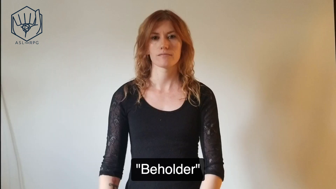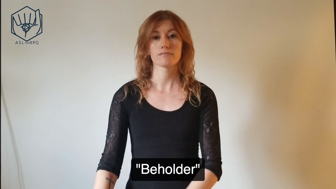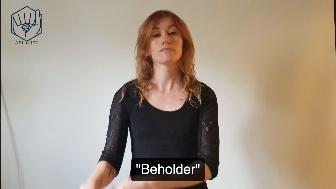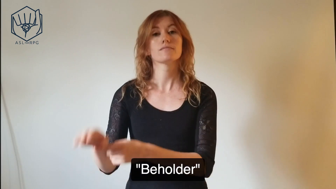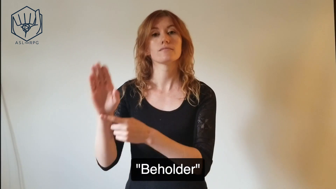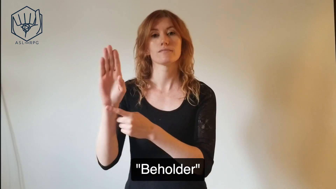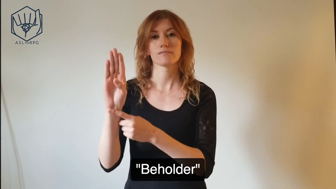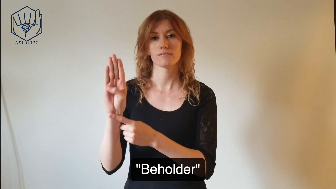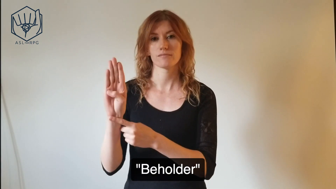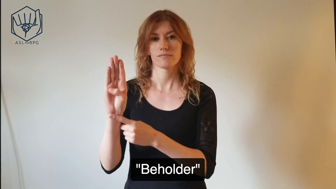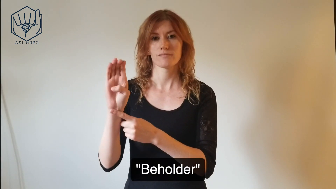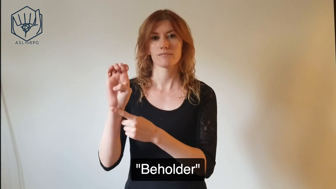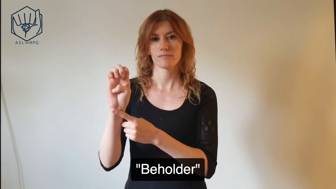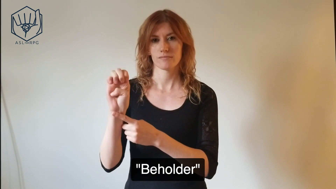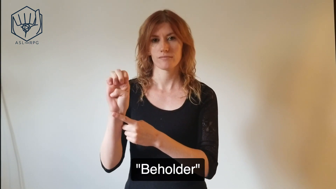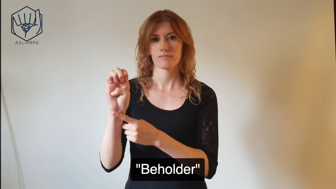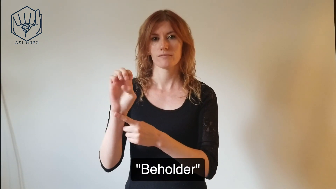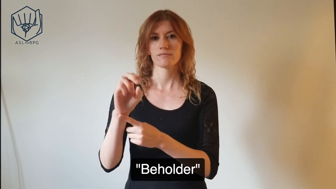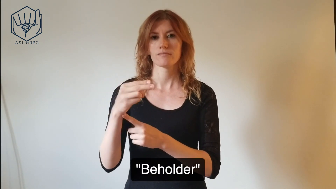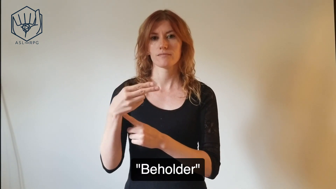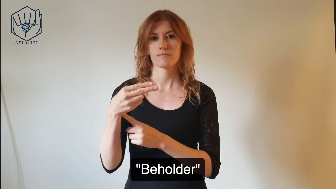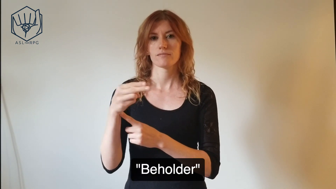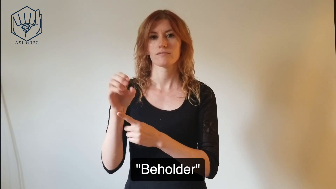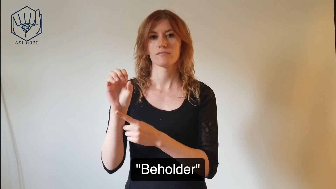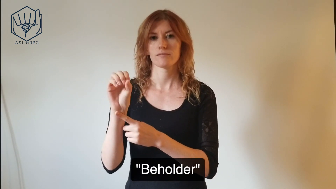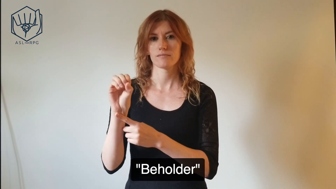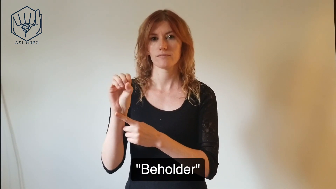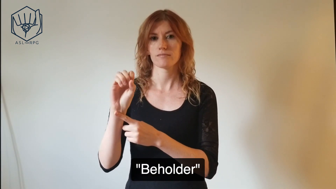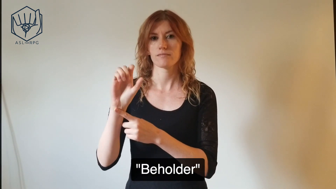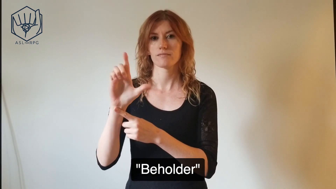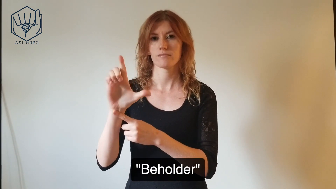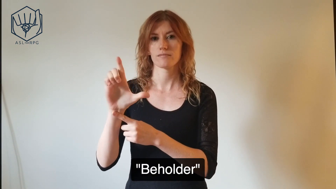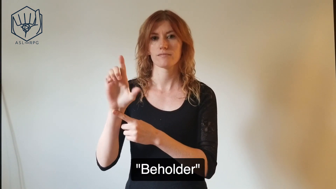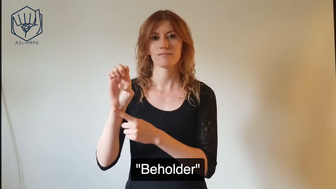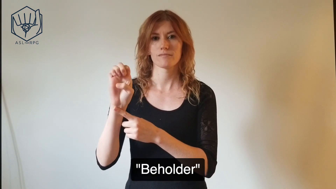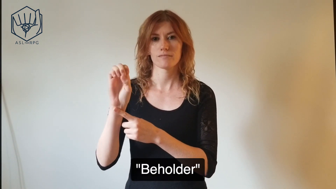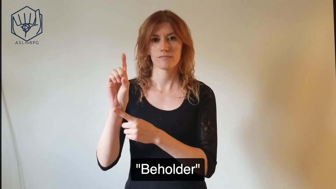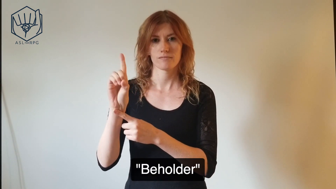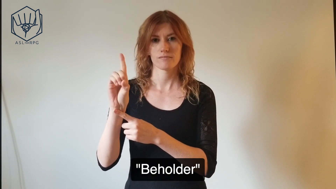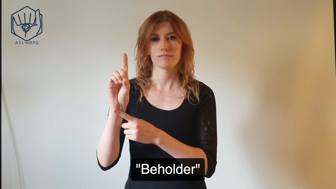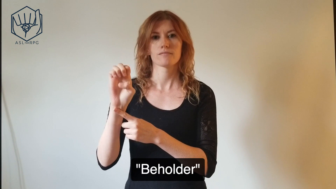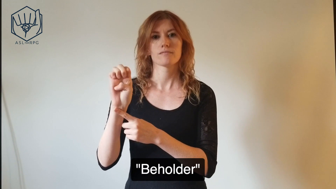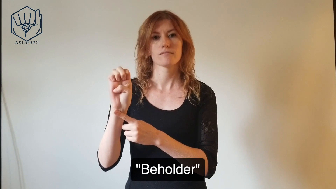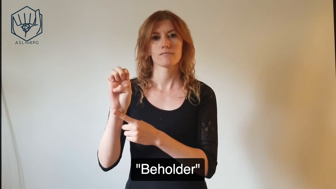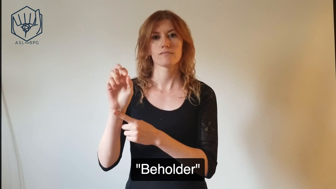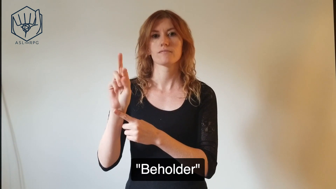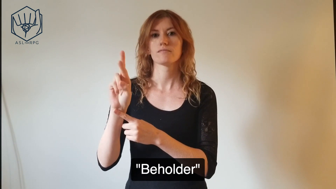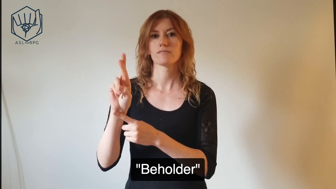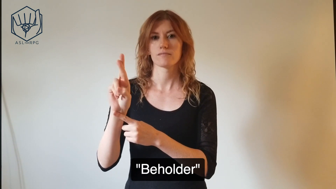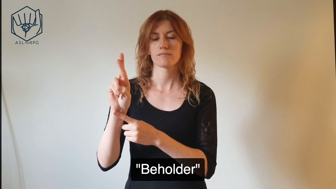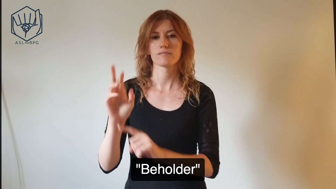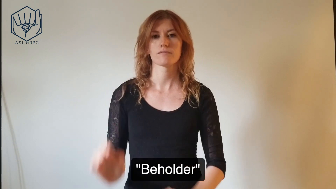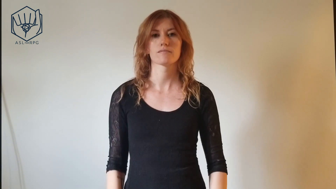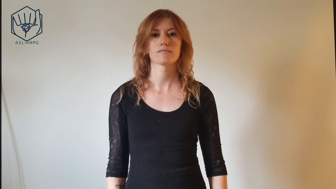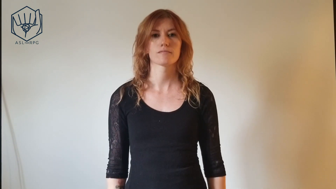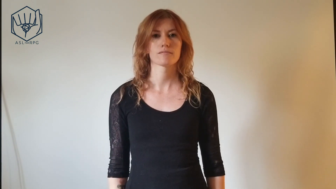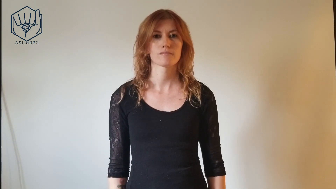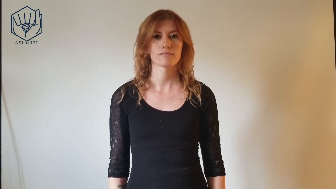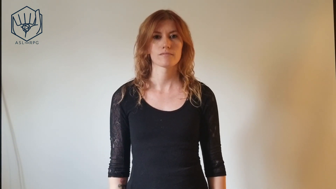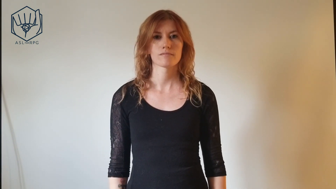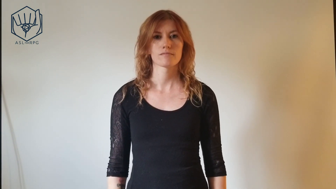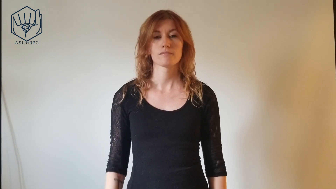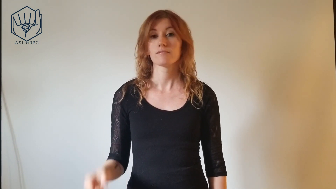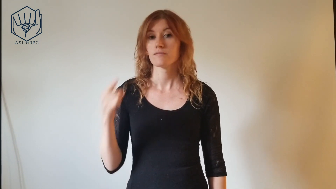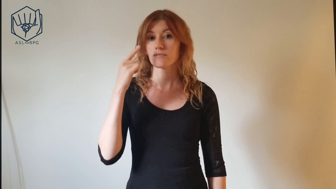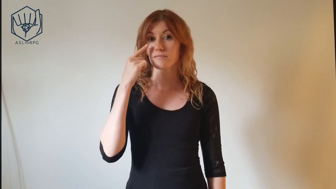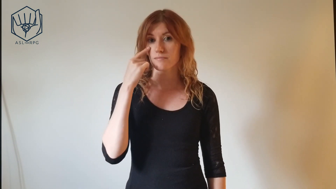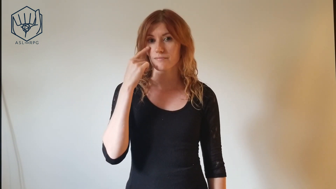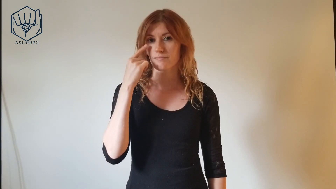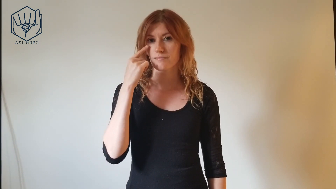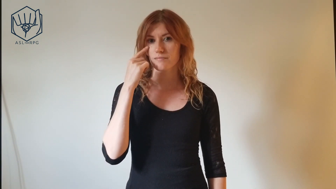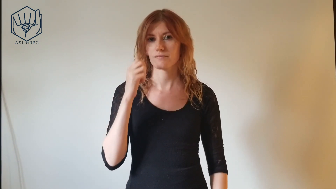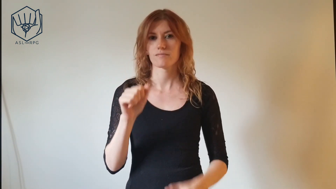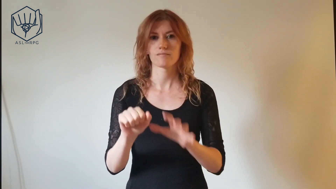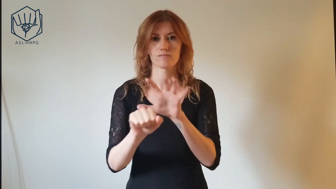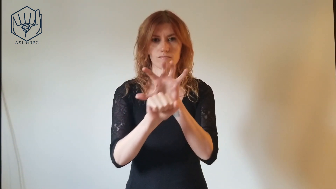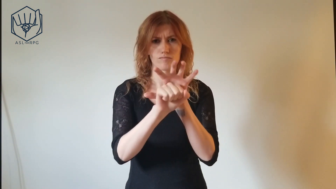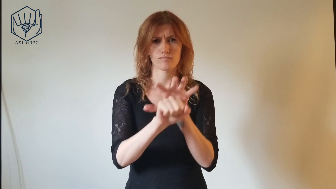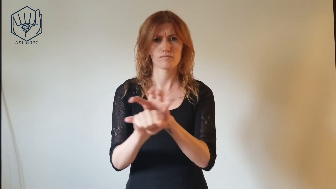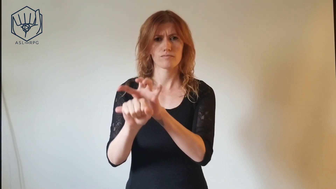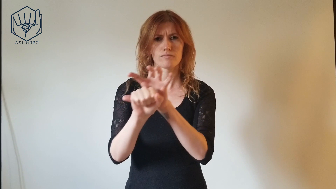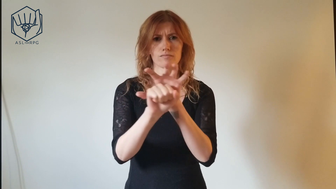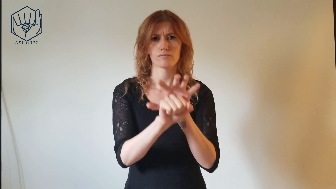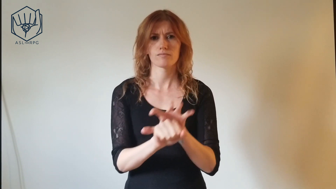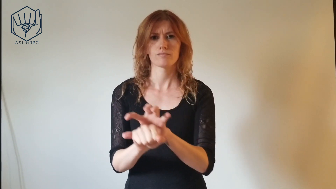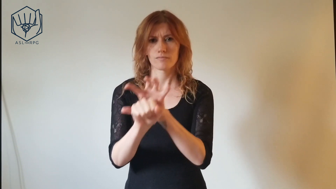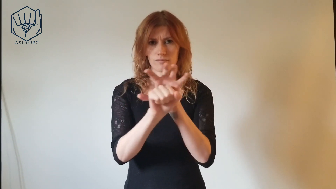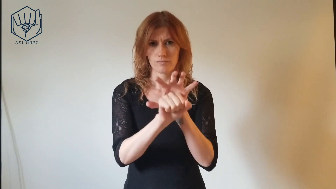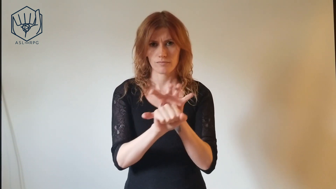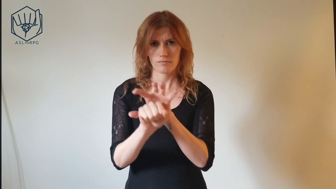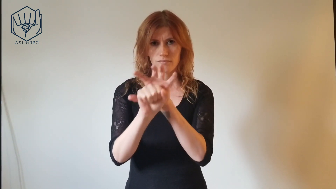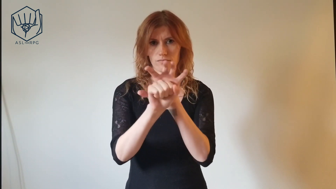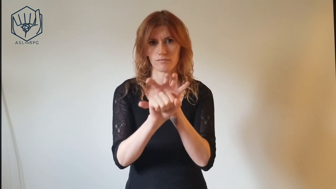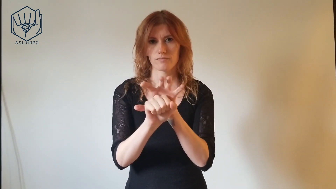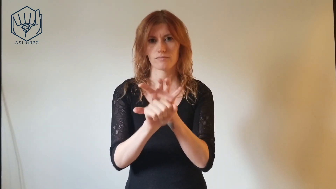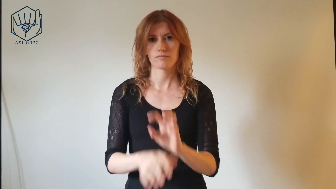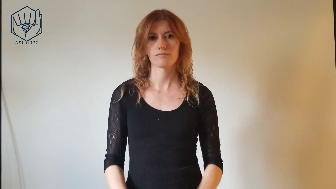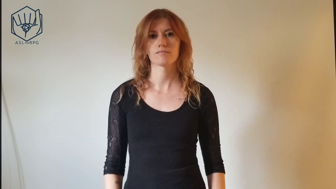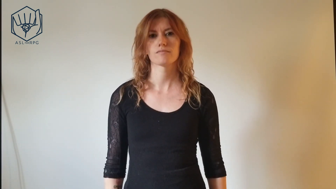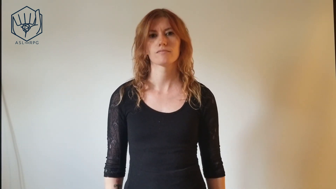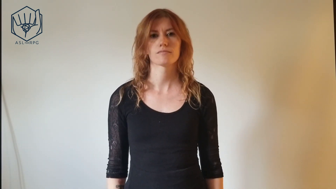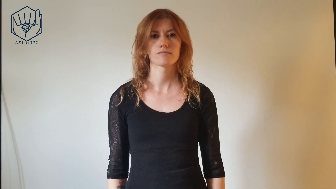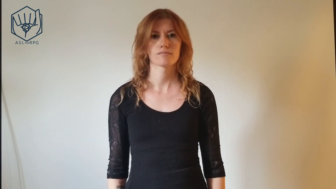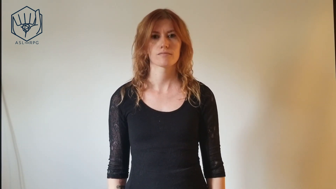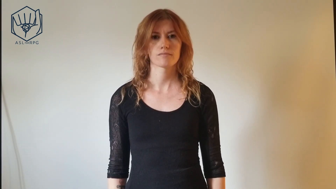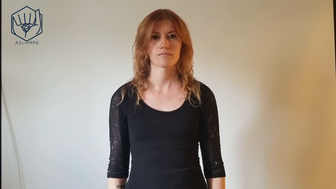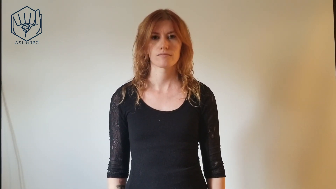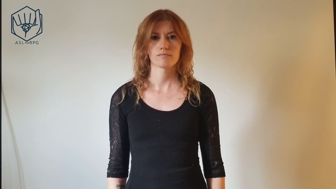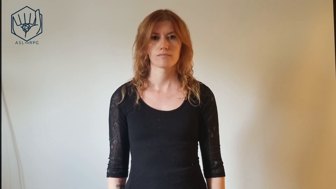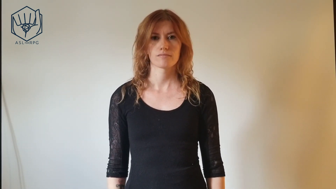Beholder